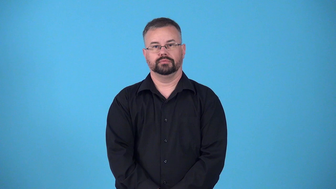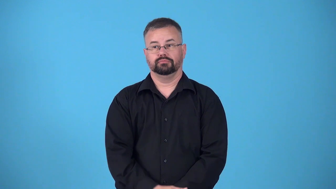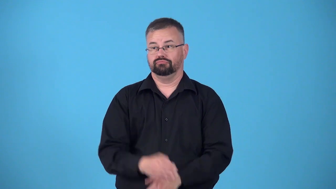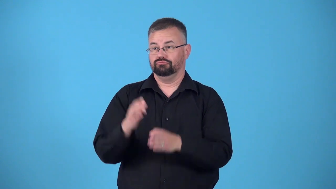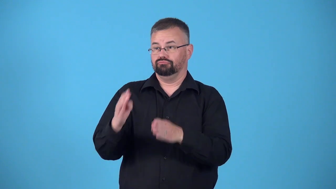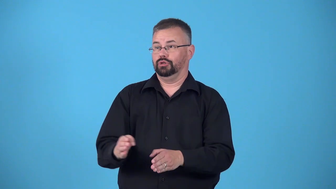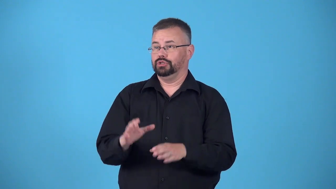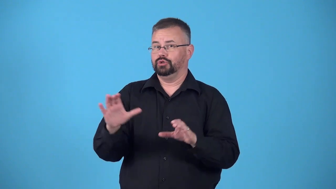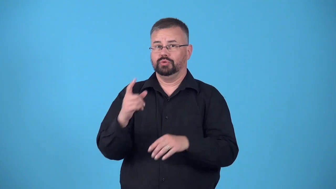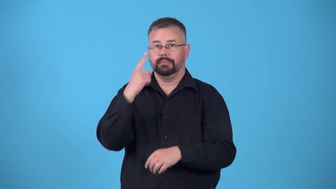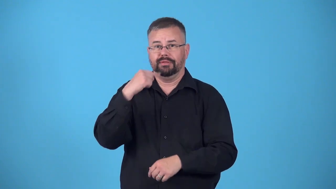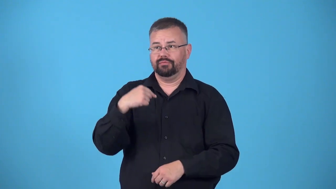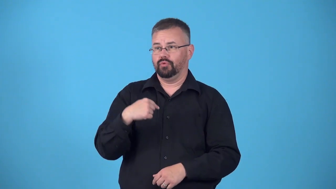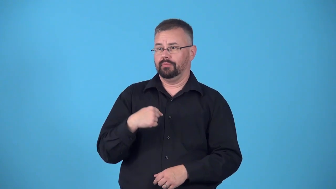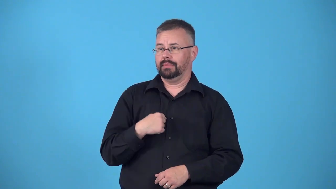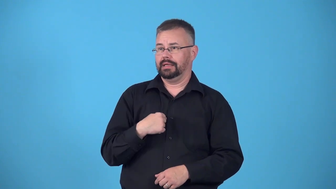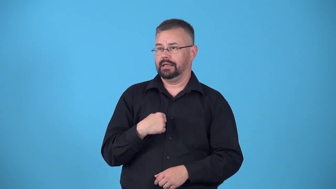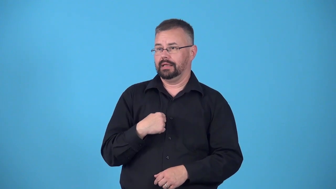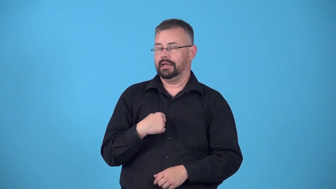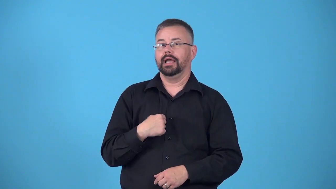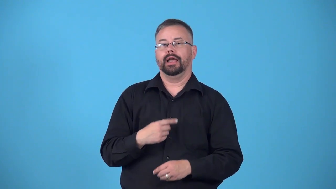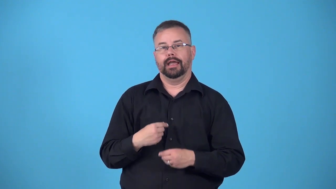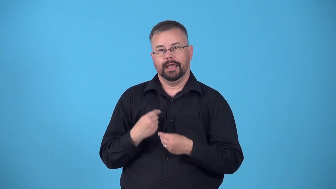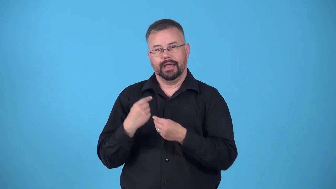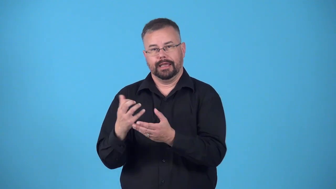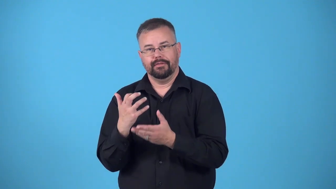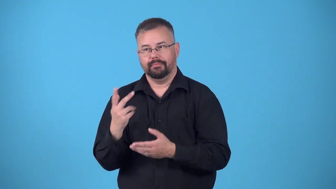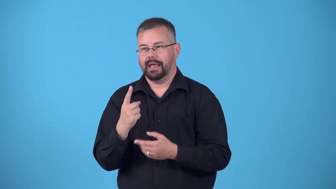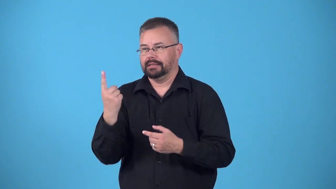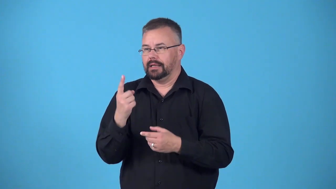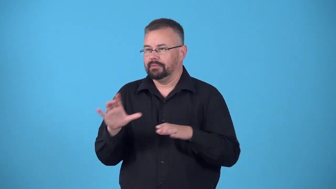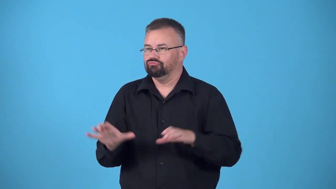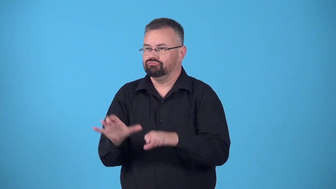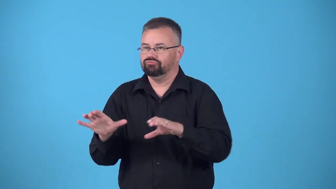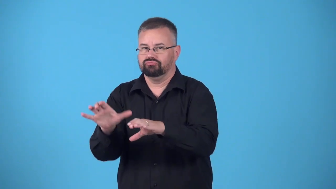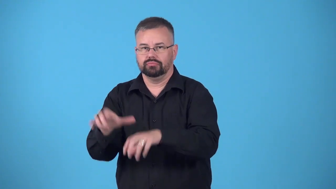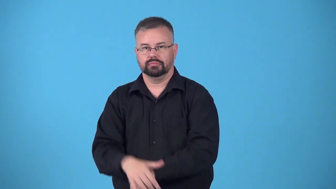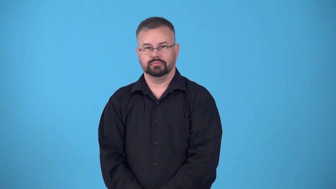repay, requite, in return